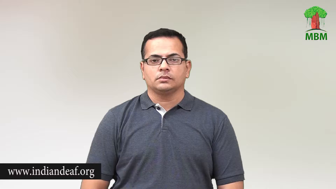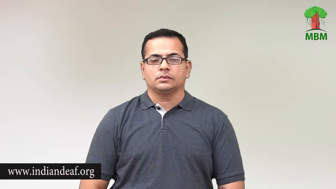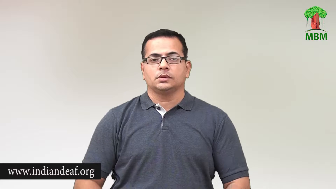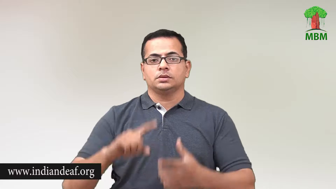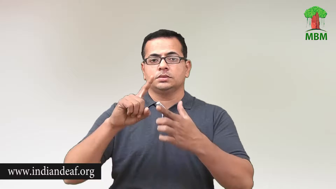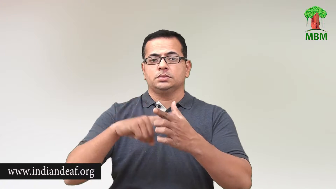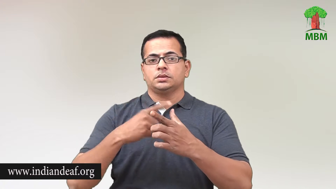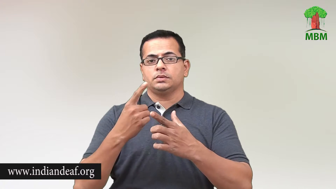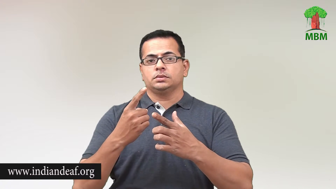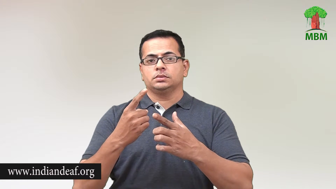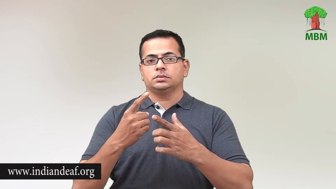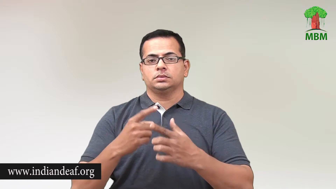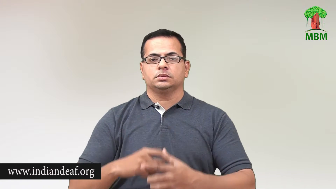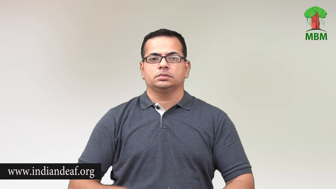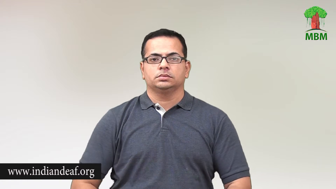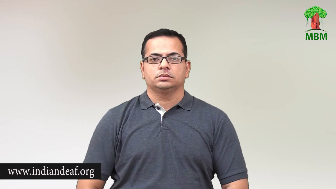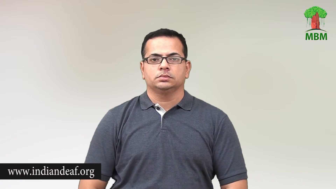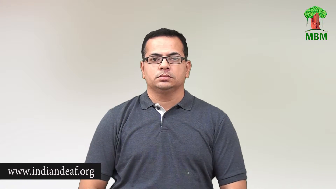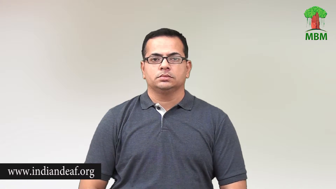January